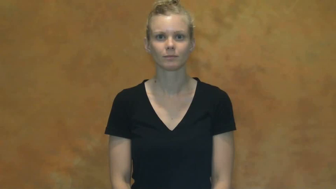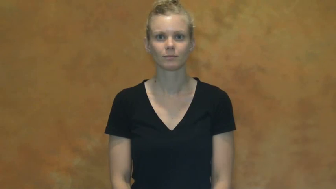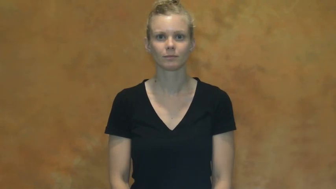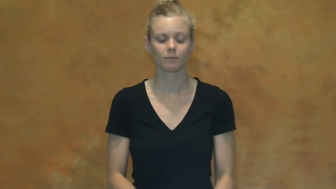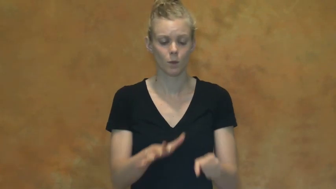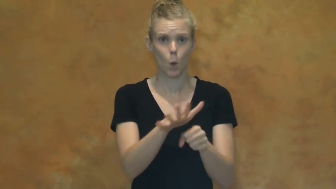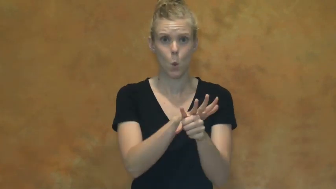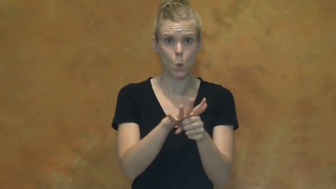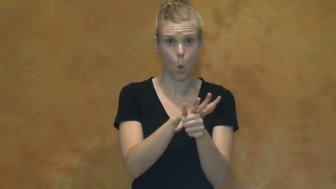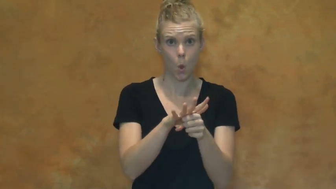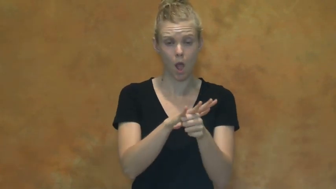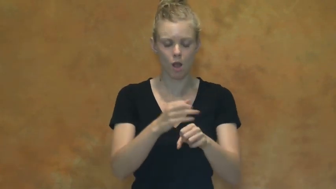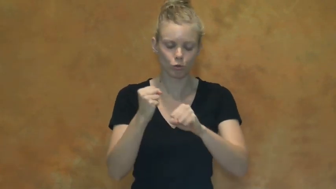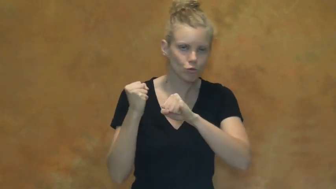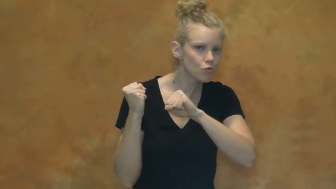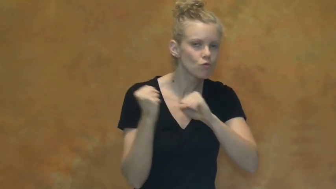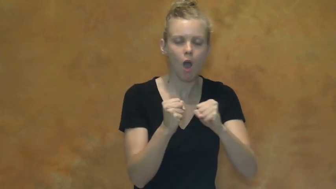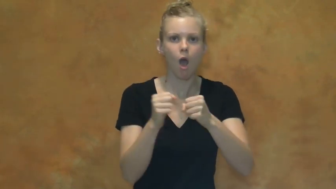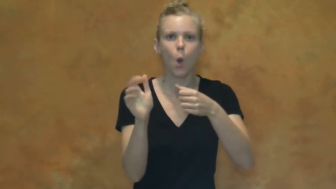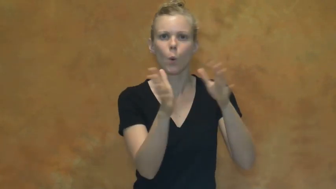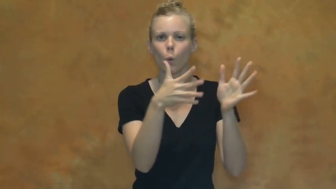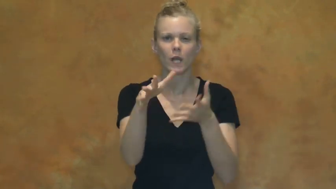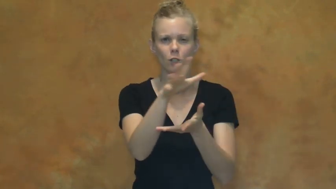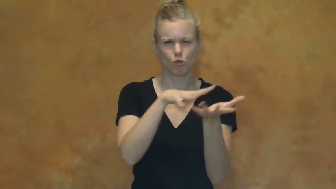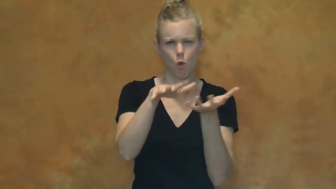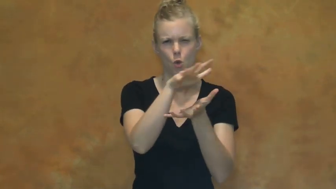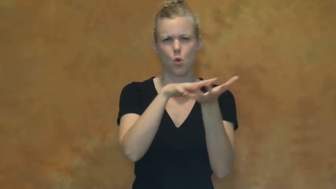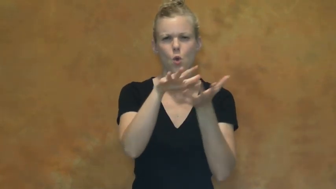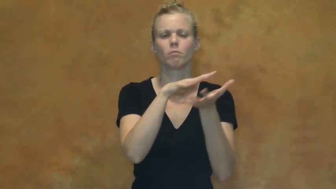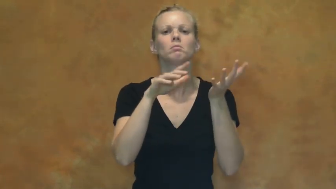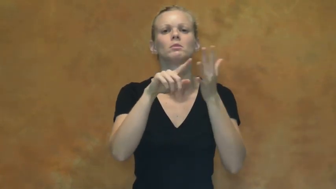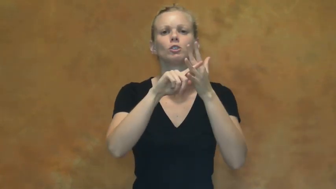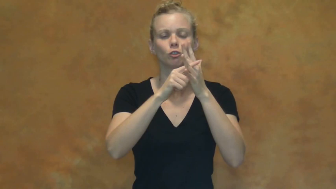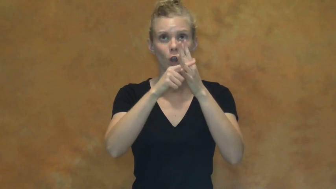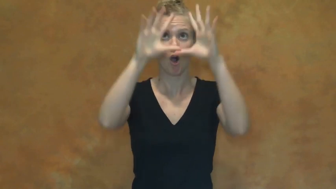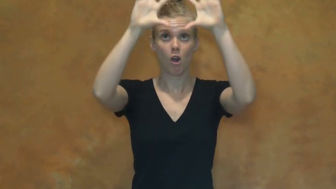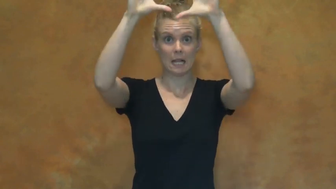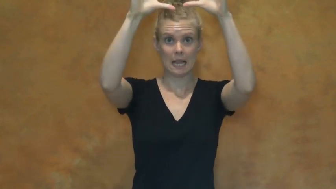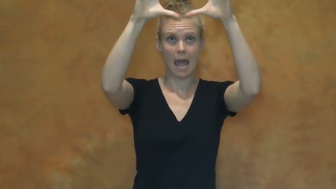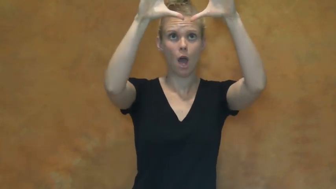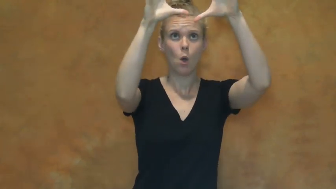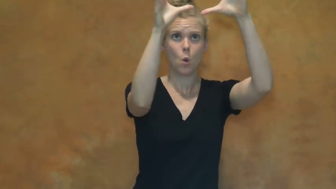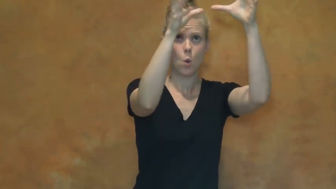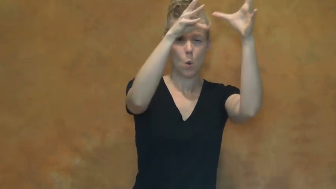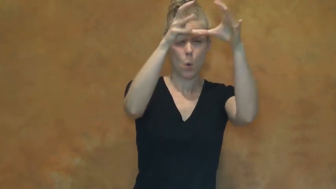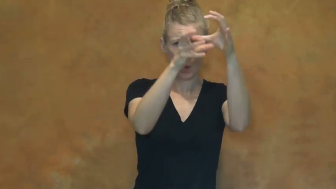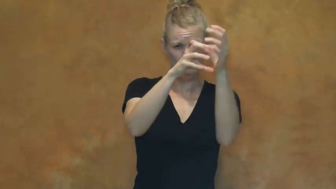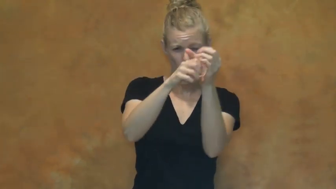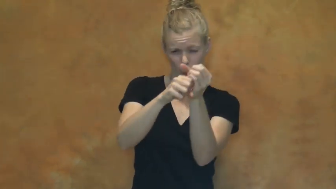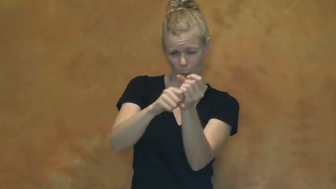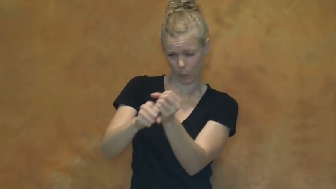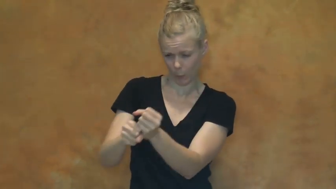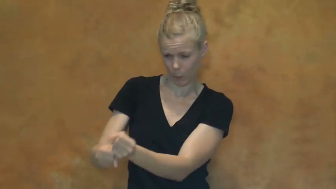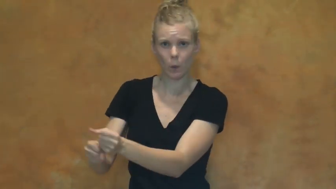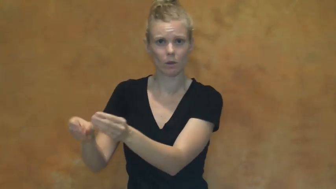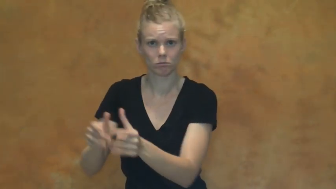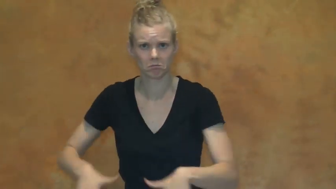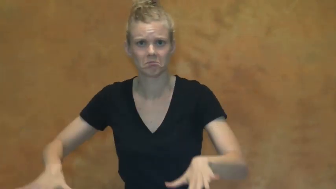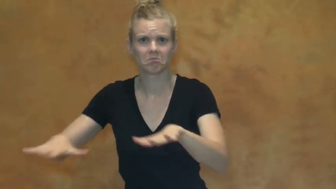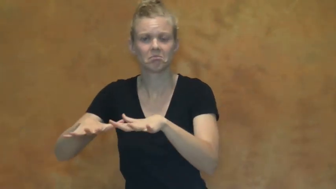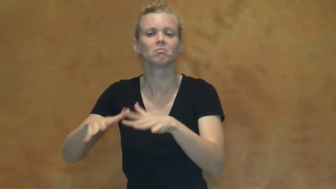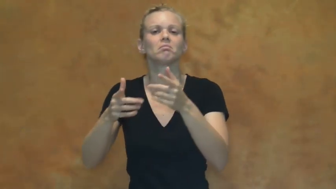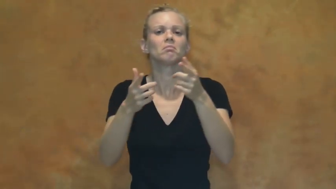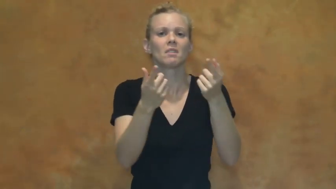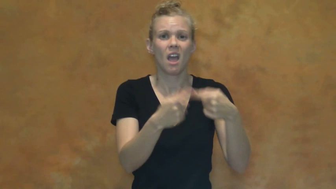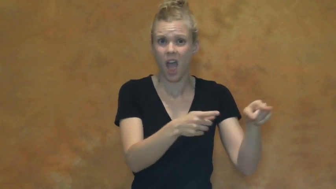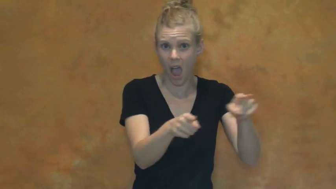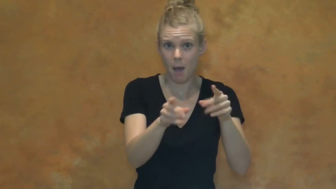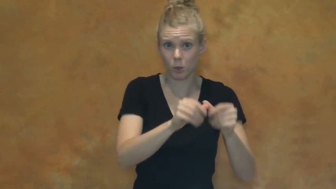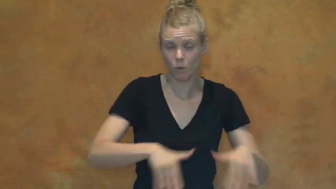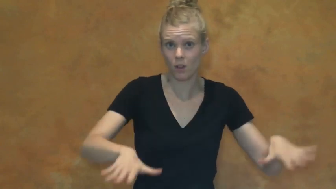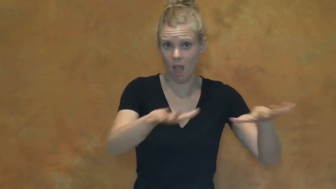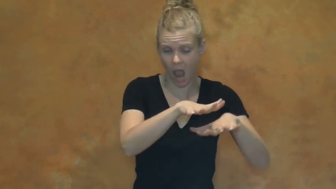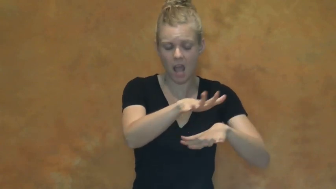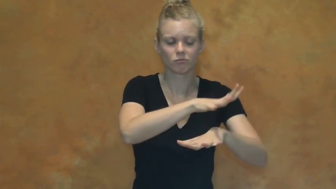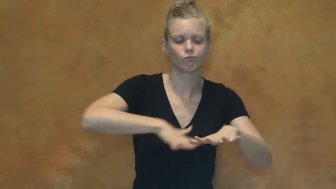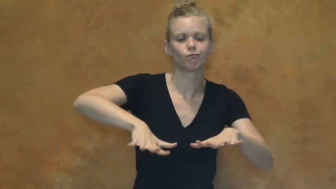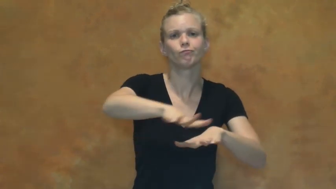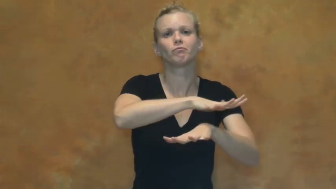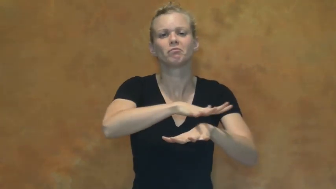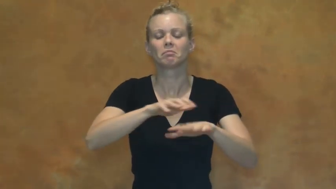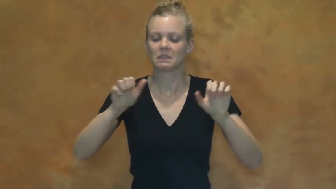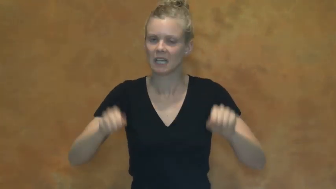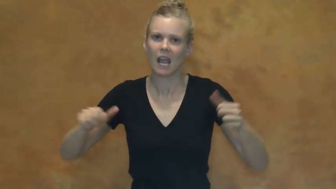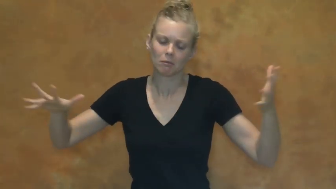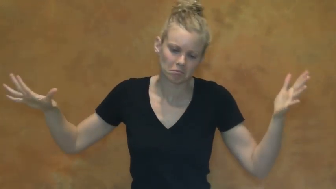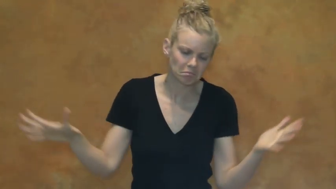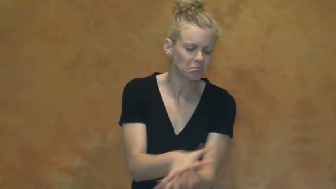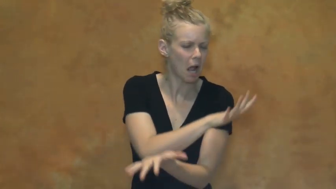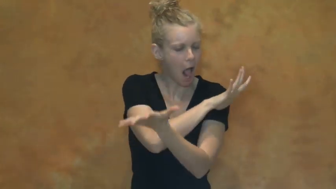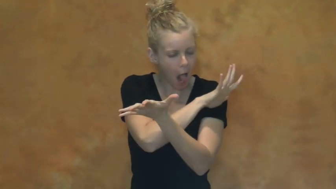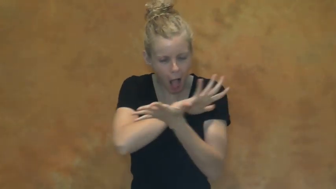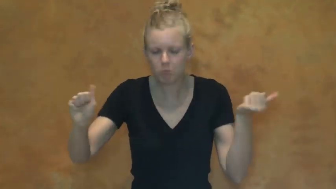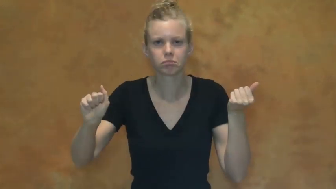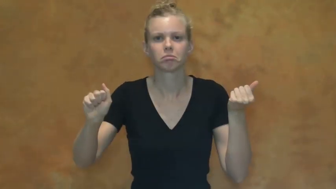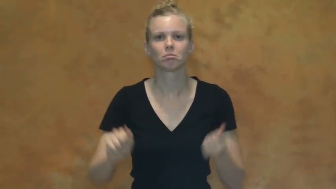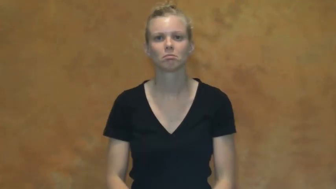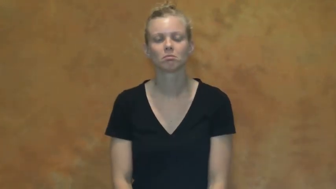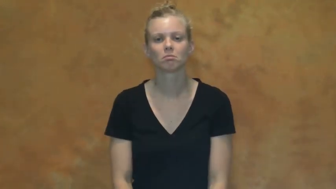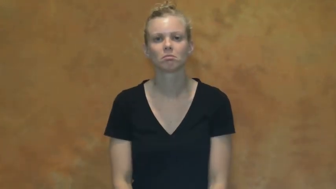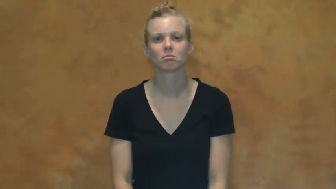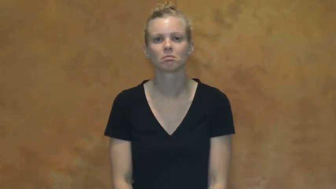tornado